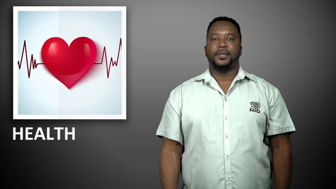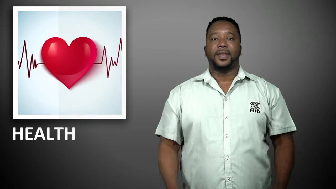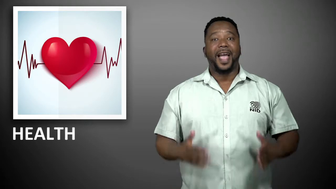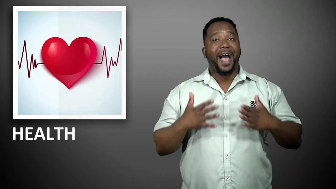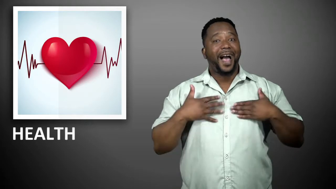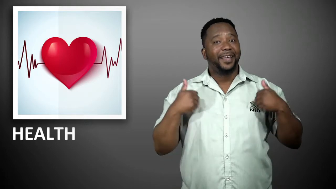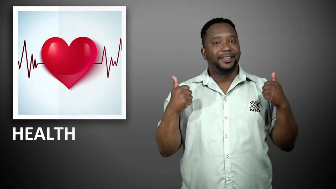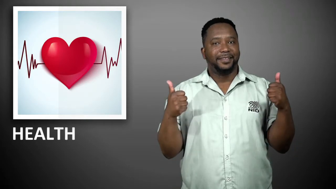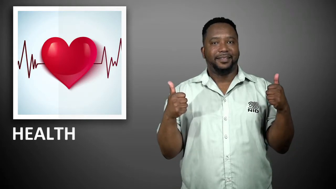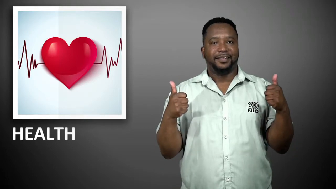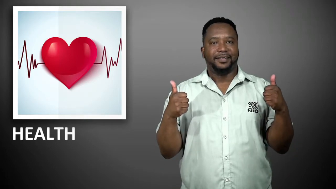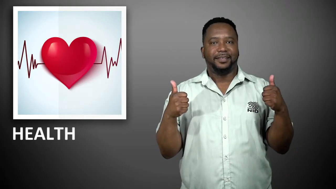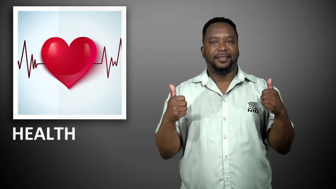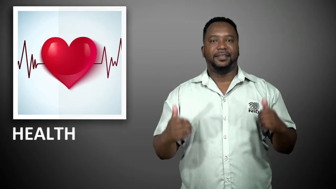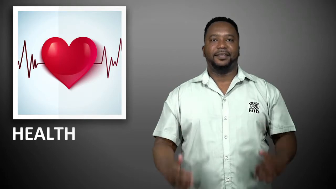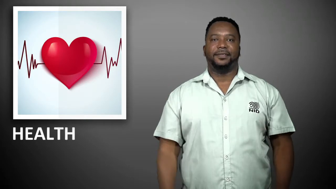Health